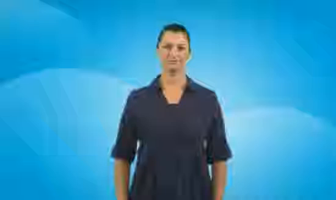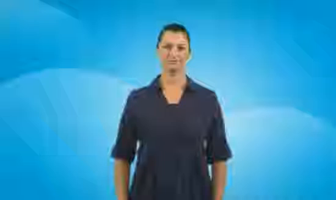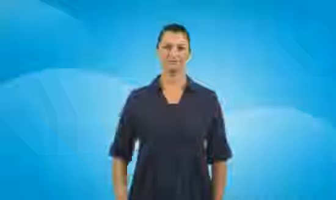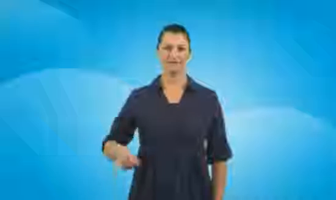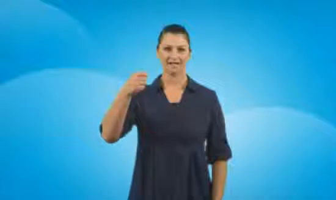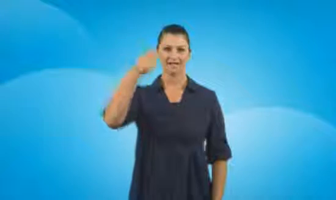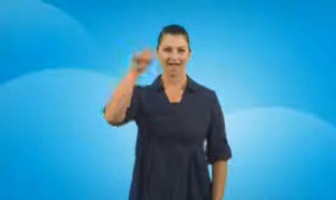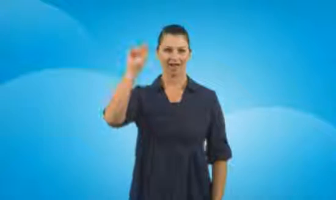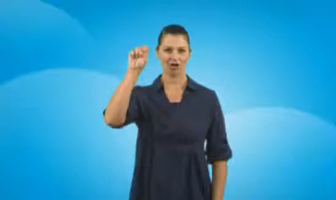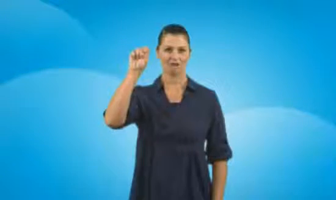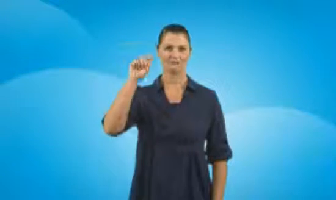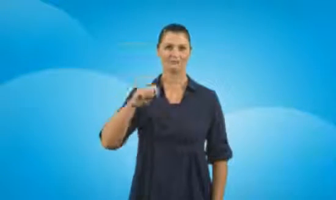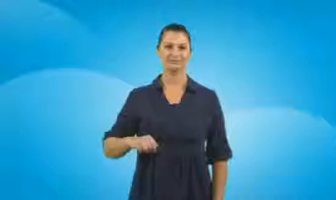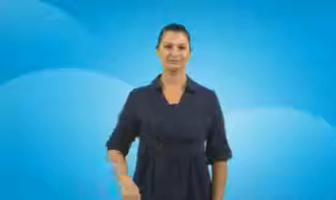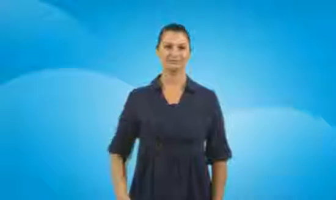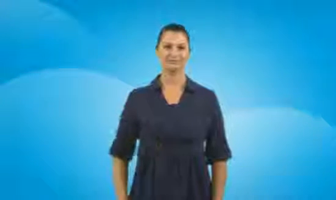Expensive, pricey